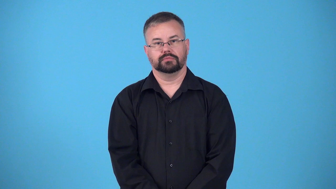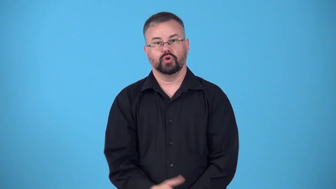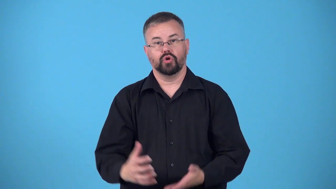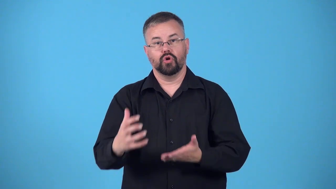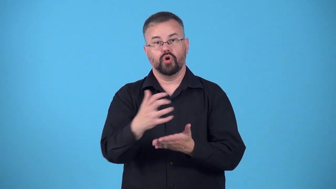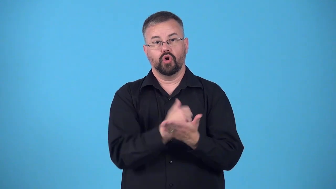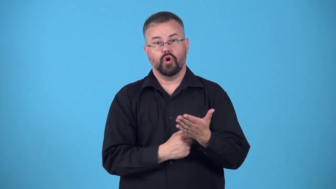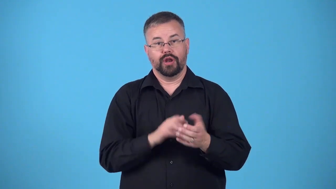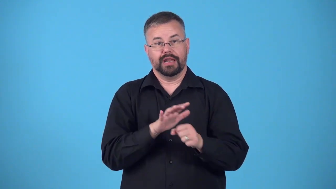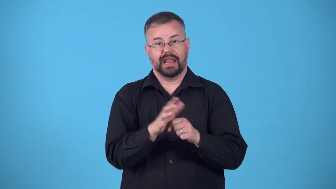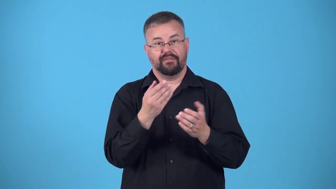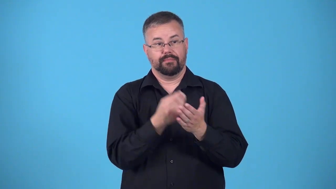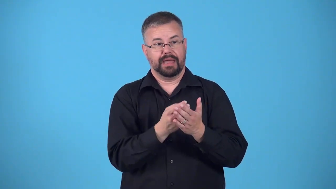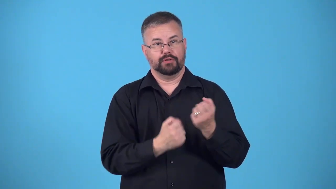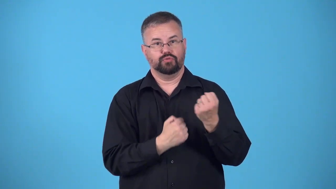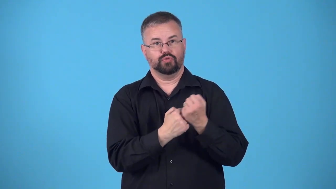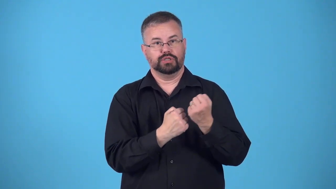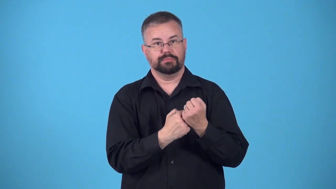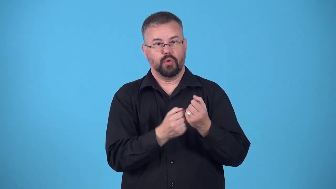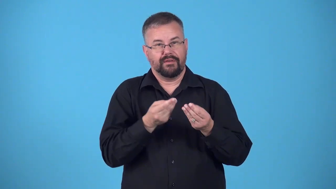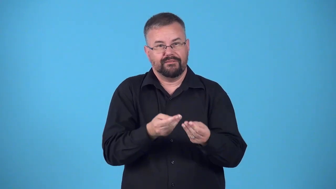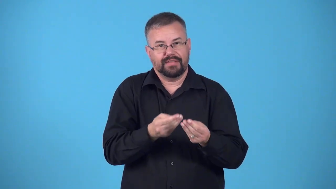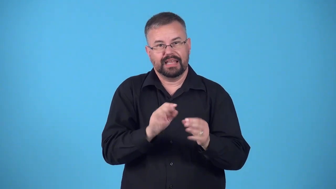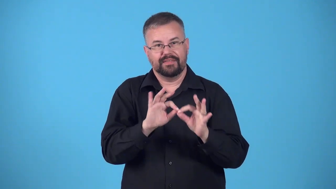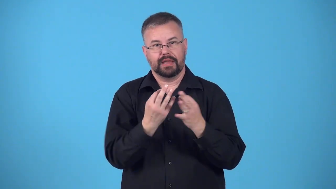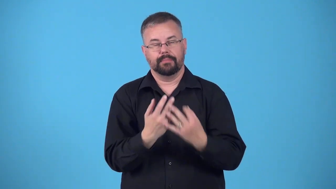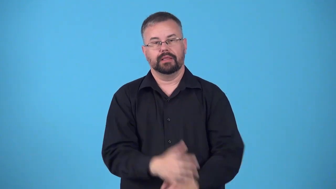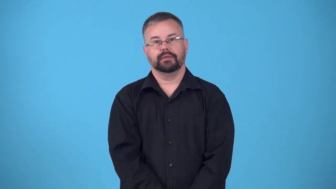sustain,support family